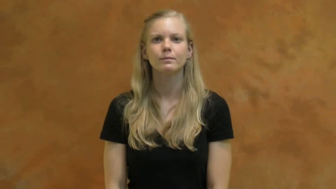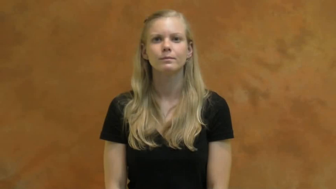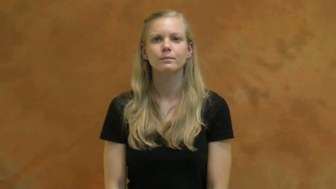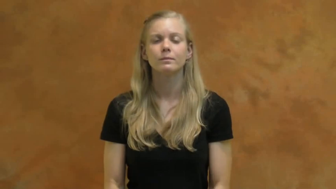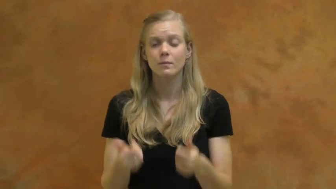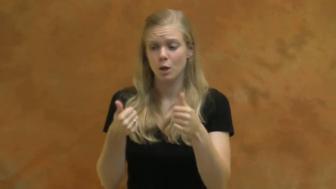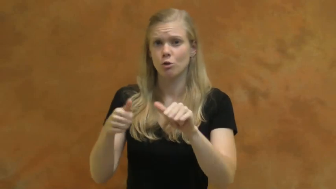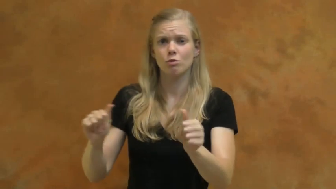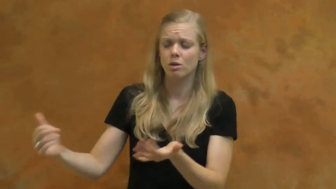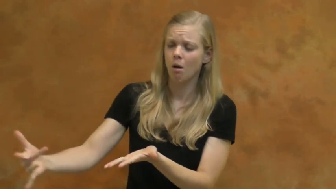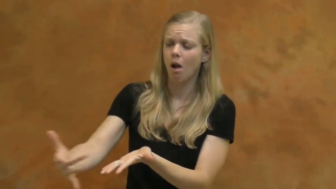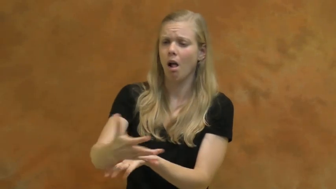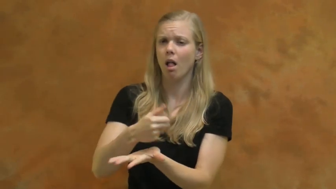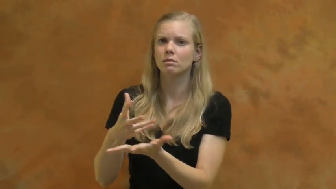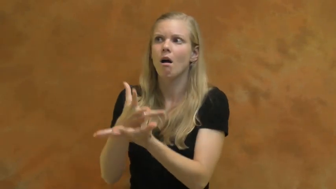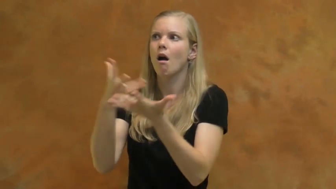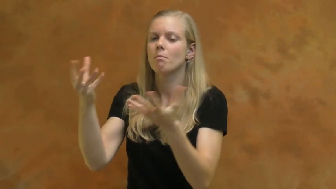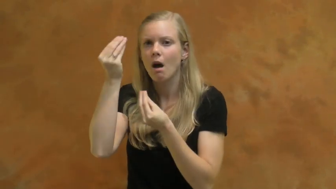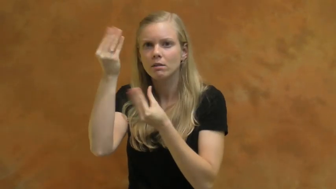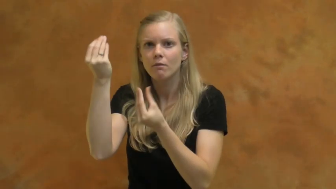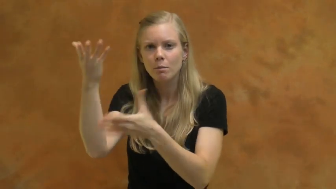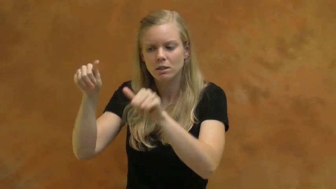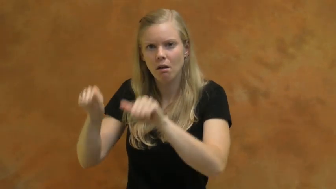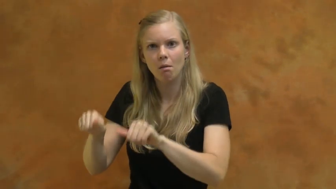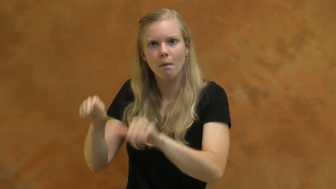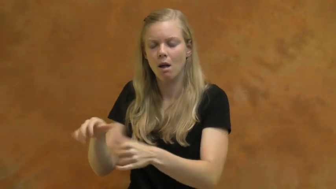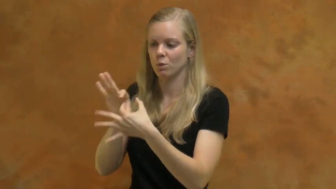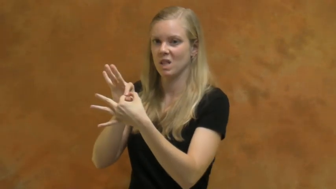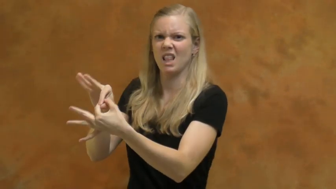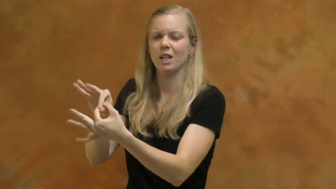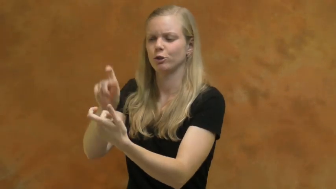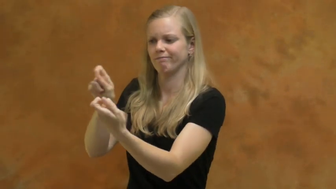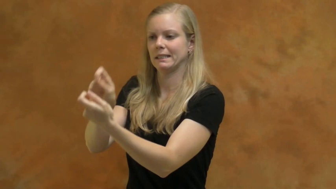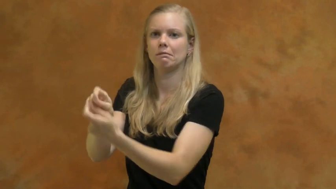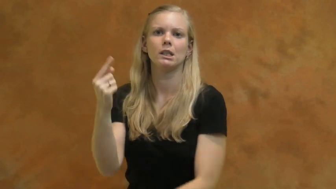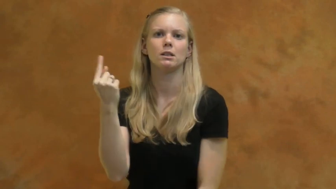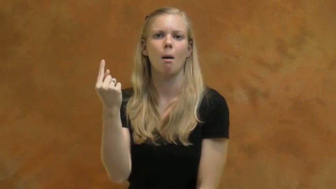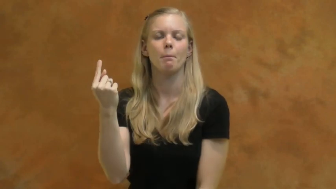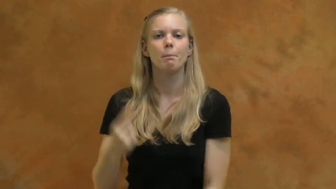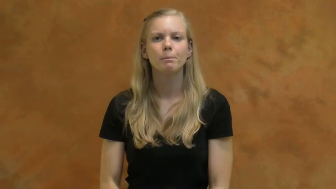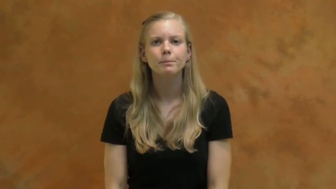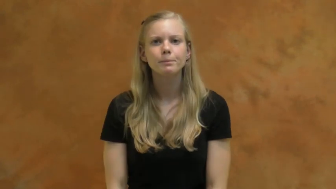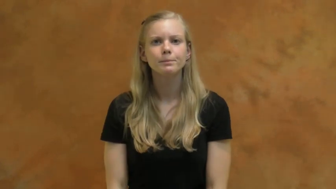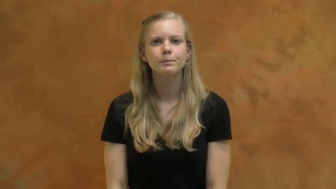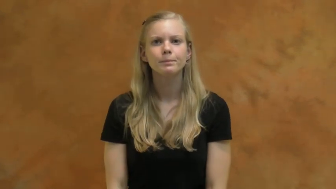investigation